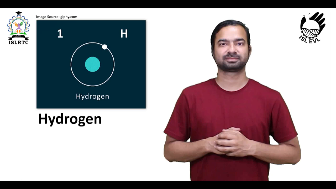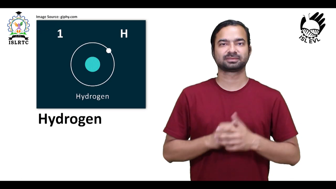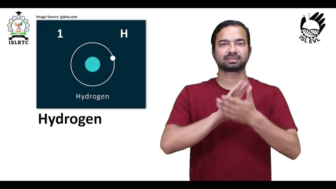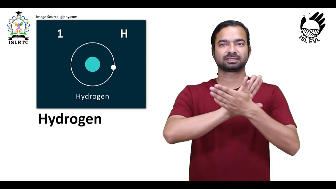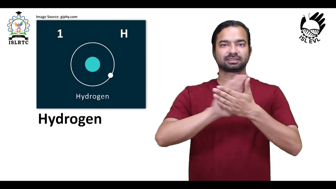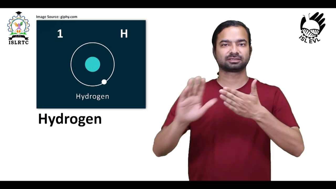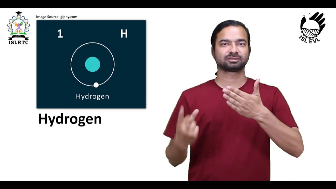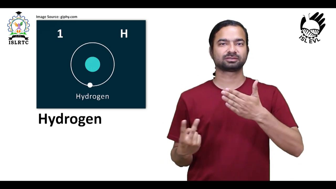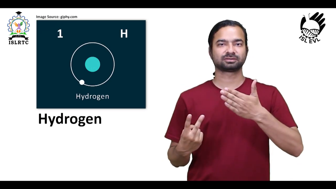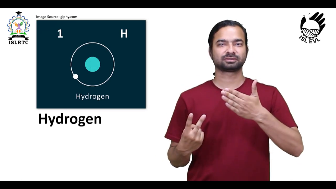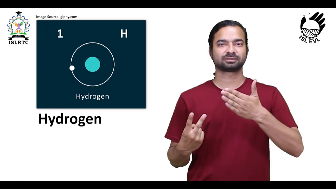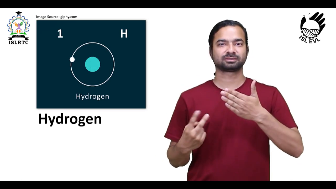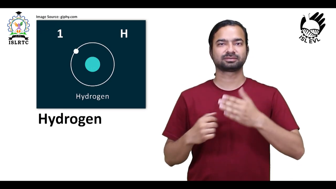Hydrogen